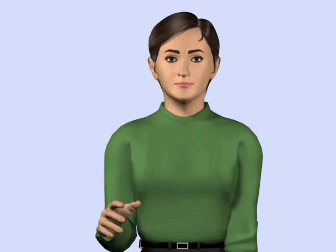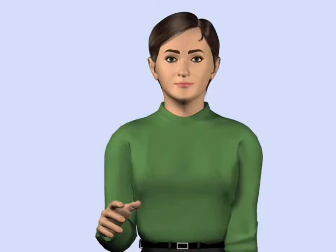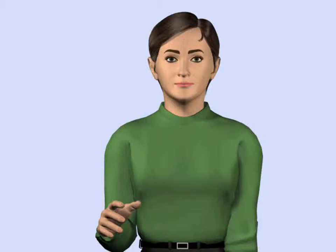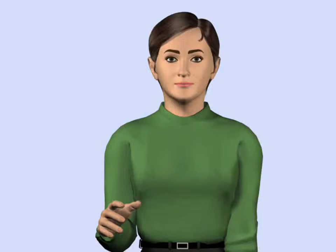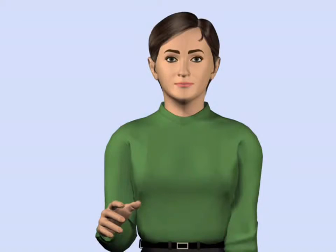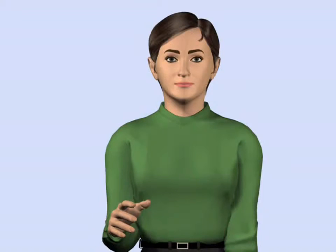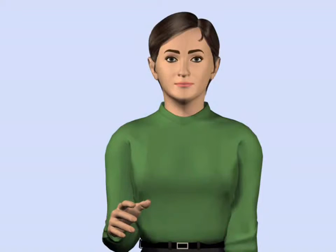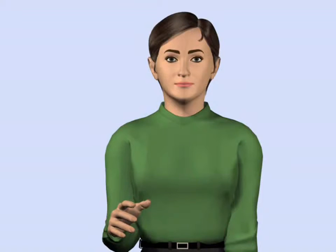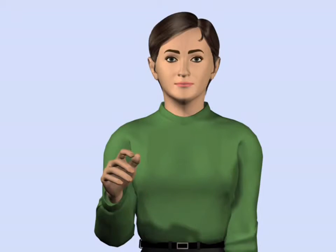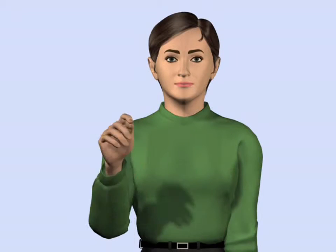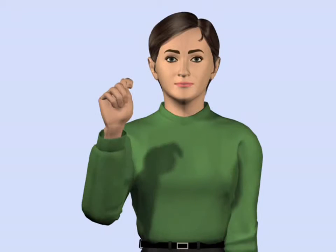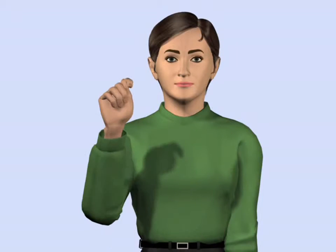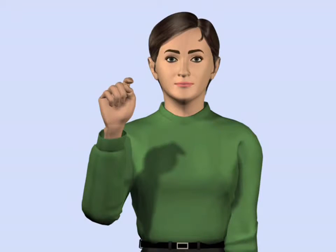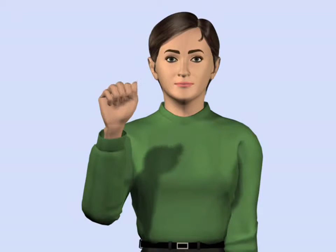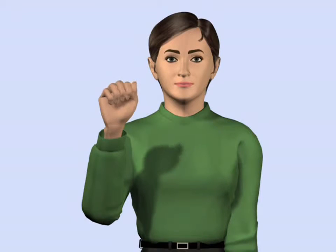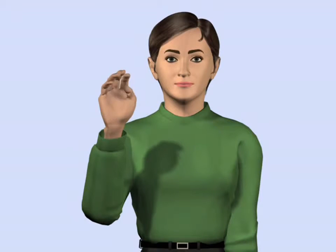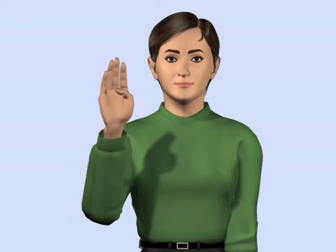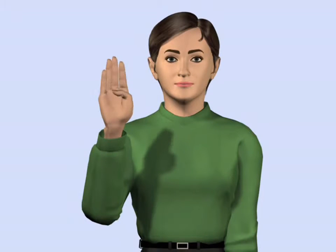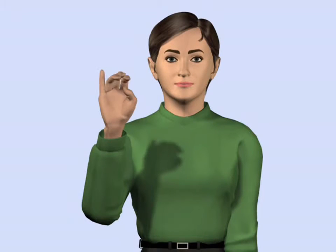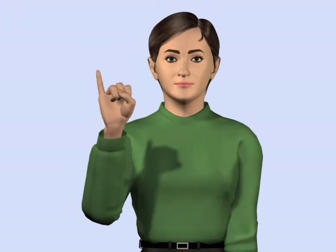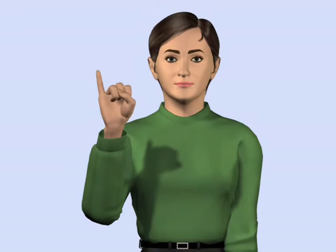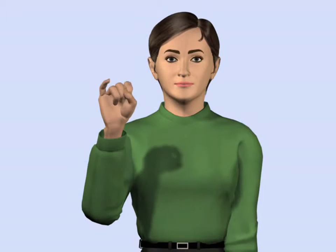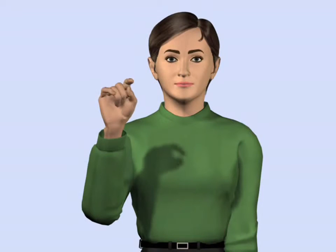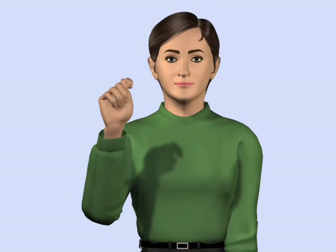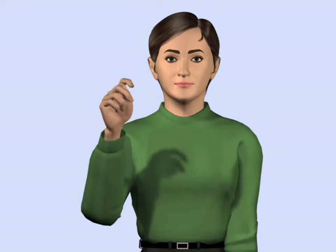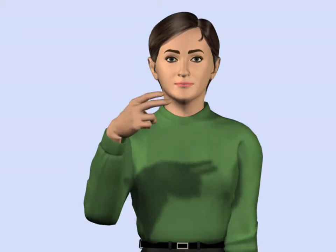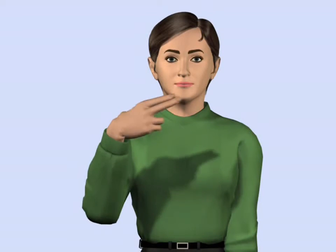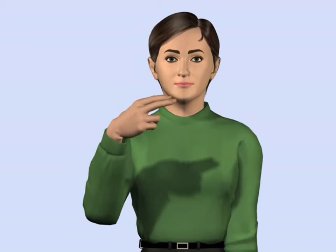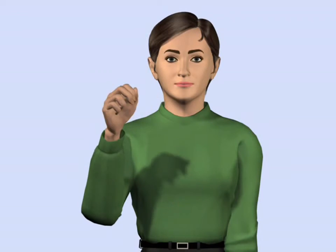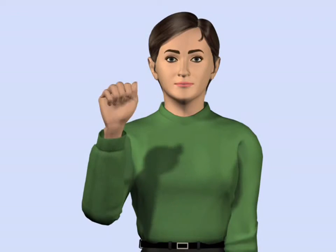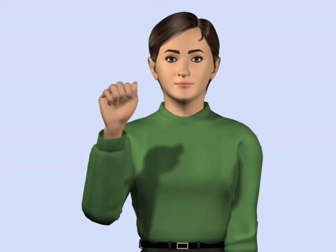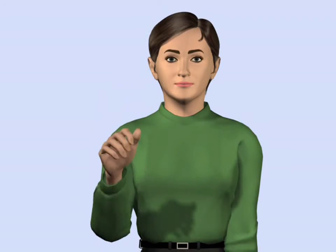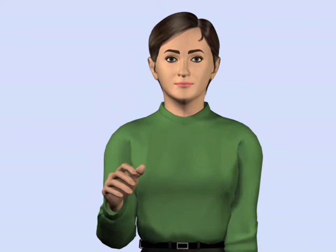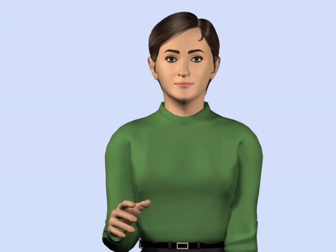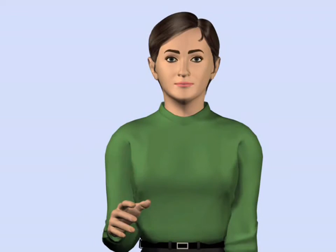Tabitha Twitchit,Tabitha